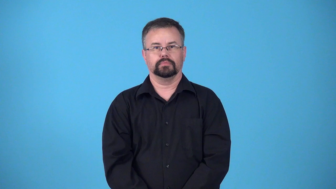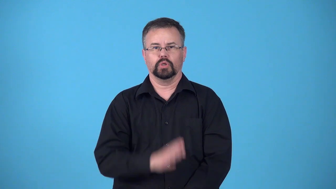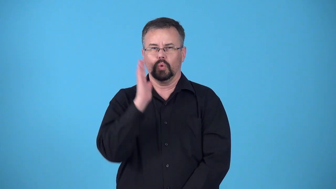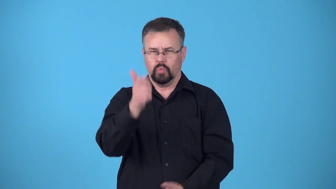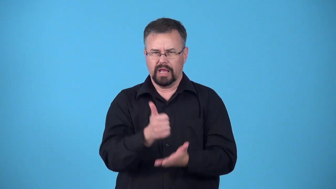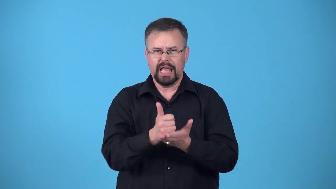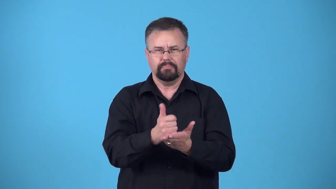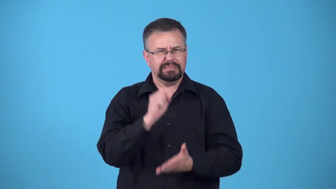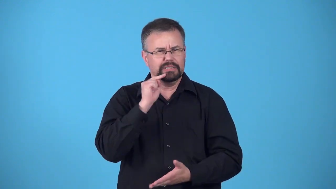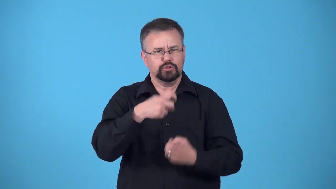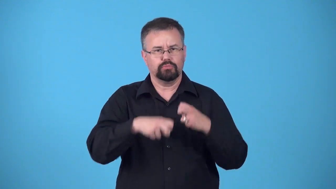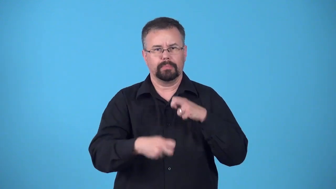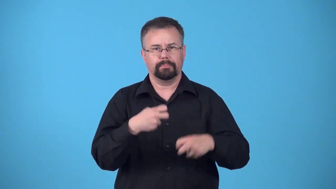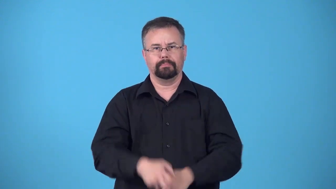throw someone a line